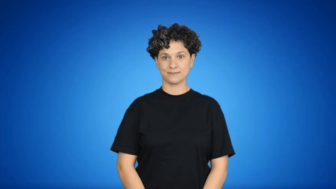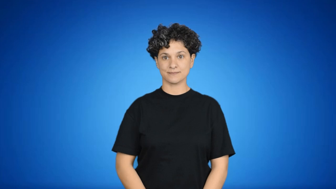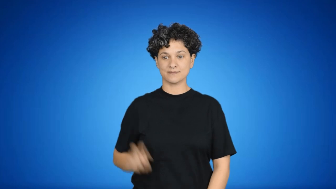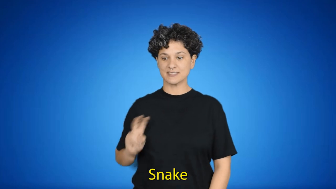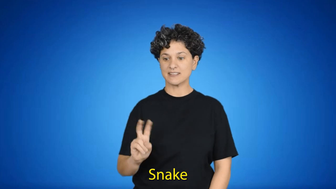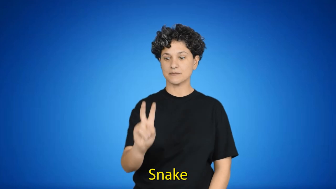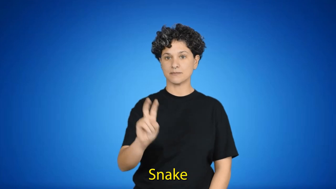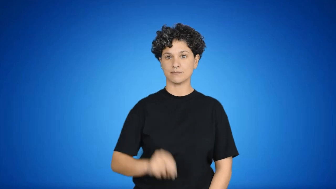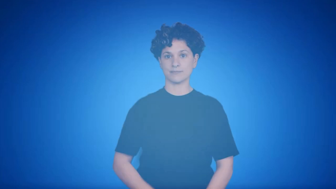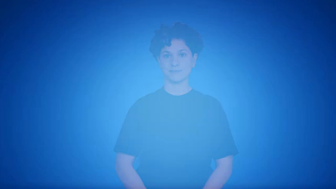Snake